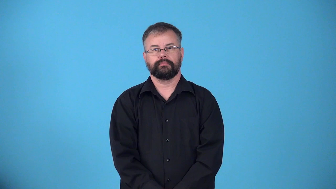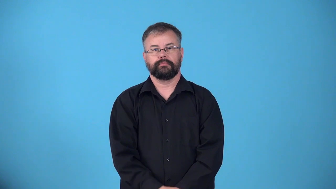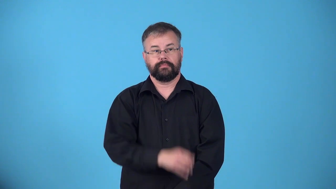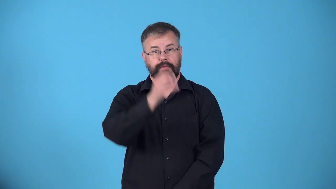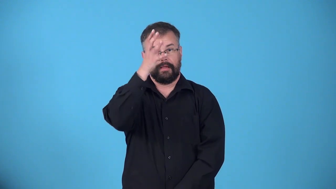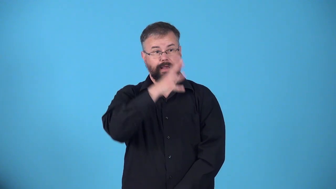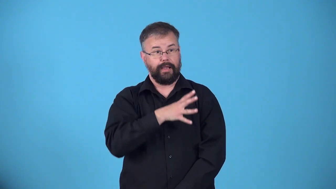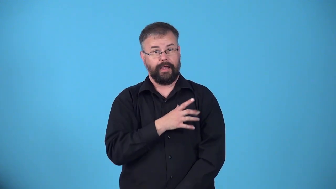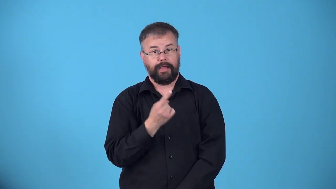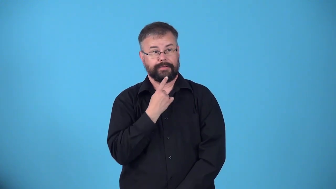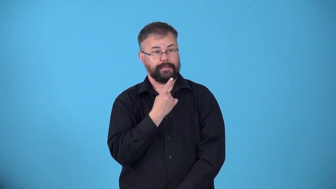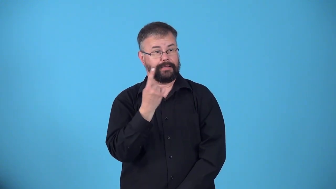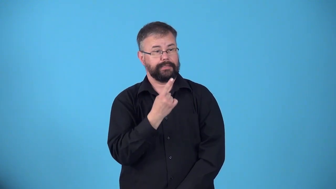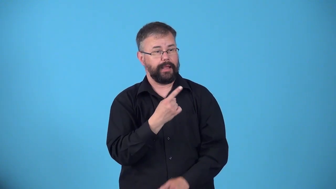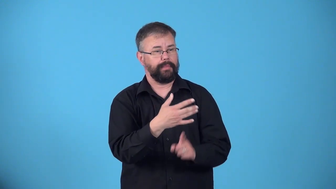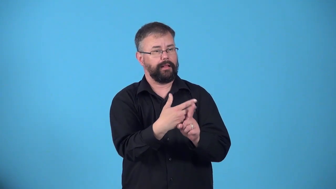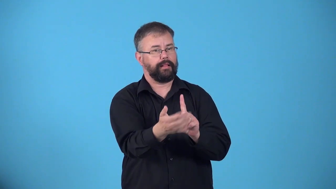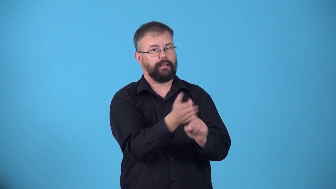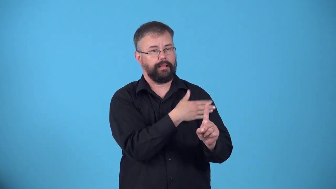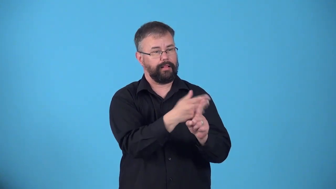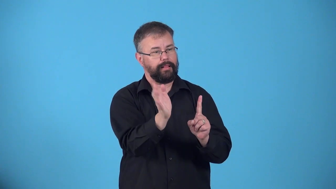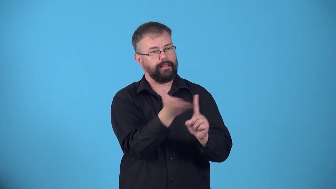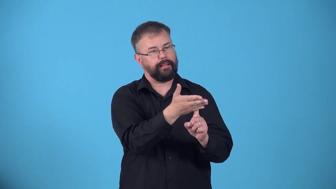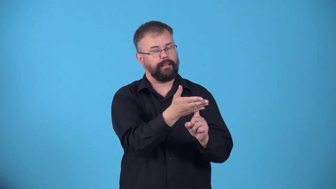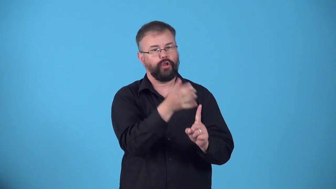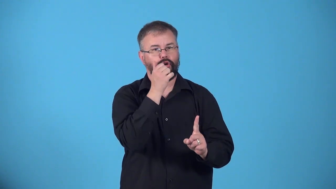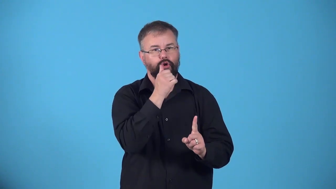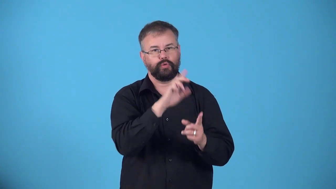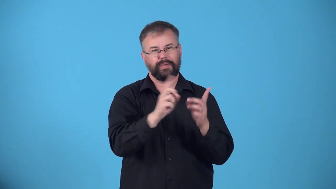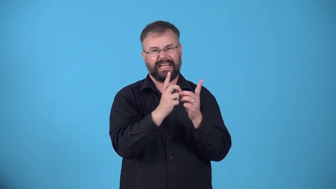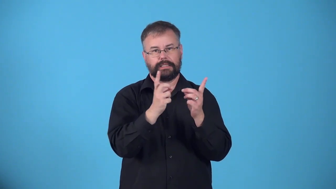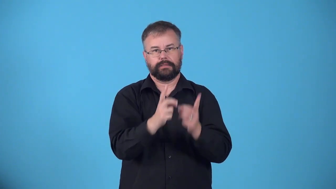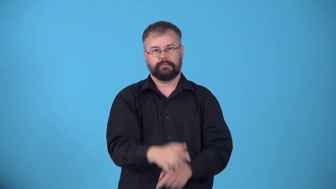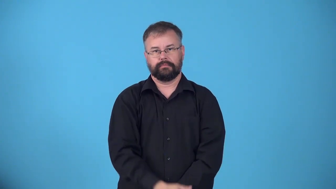line,give me a line